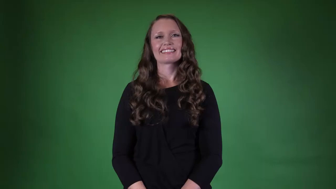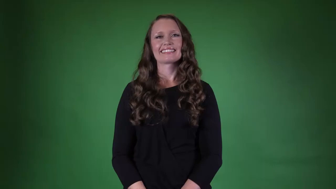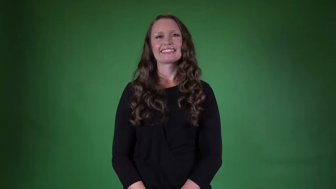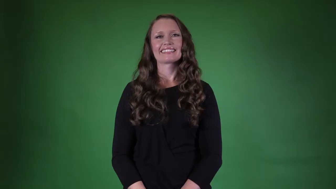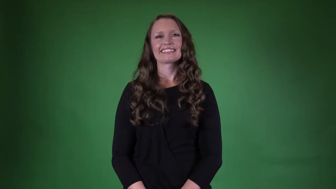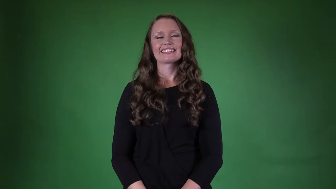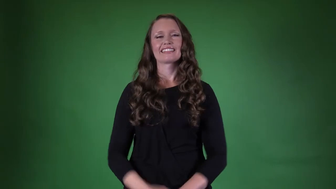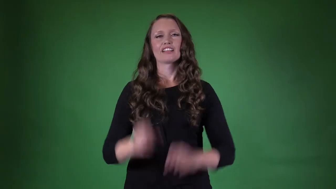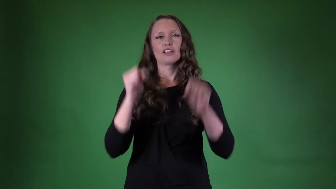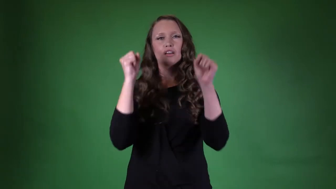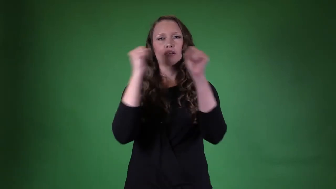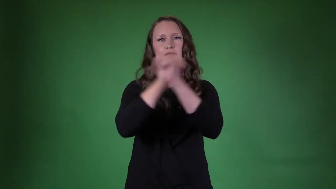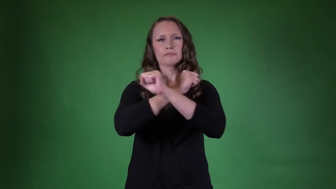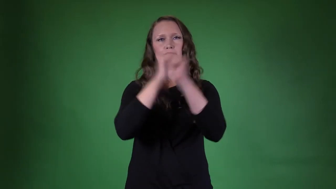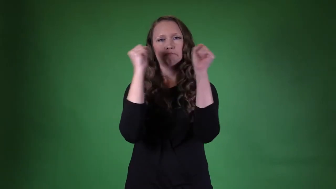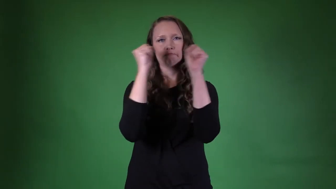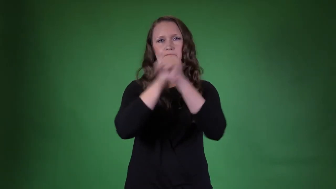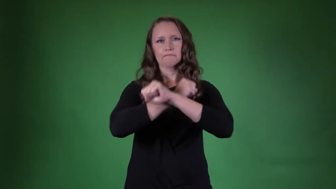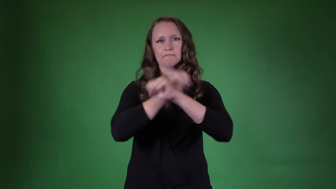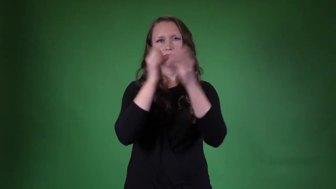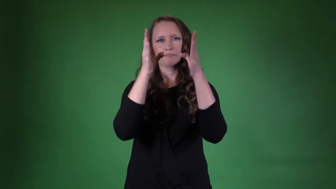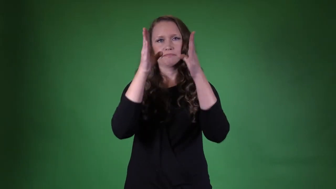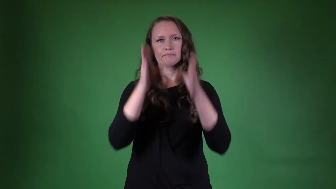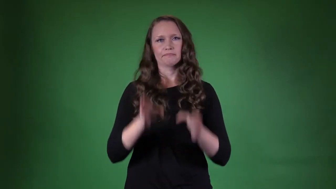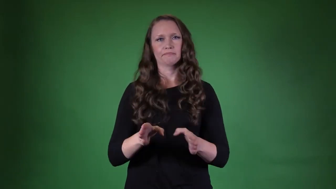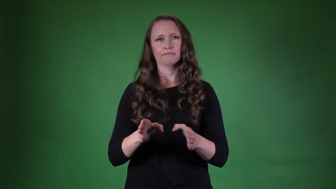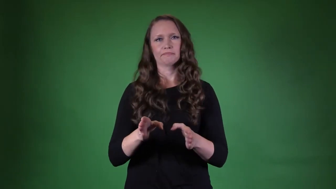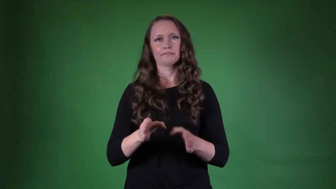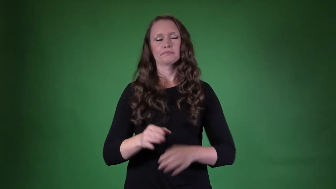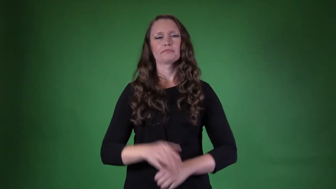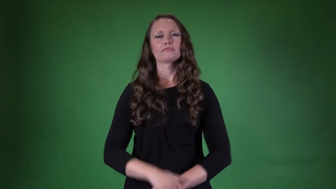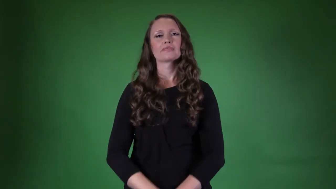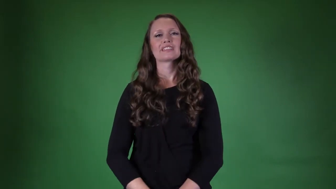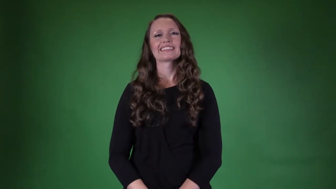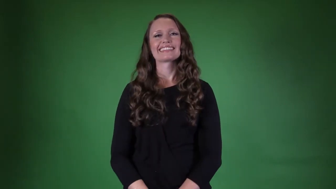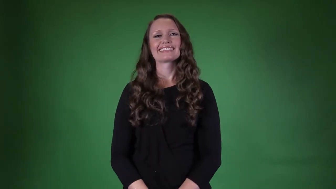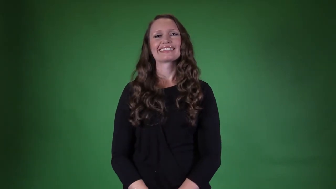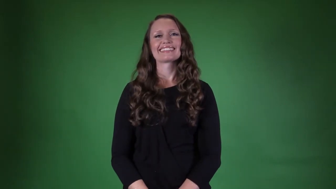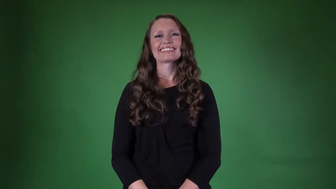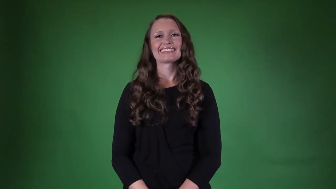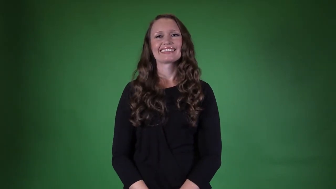Boxer